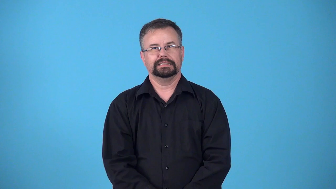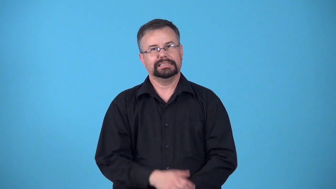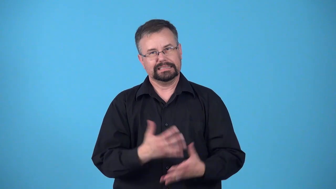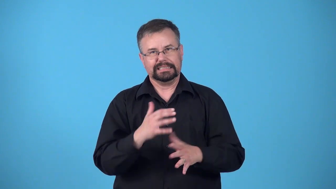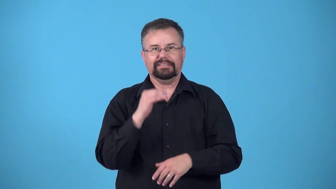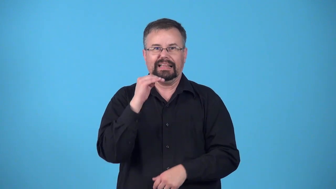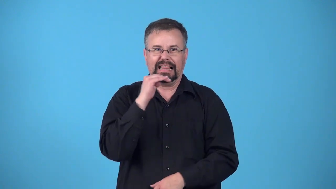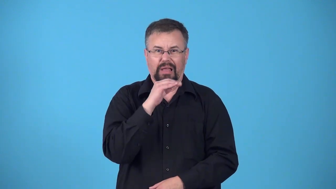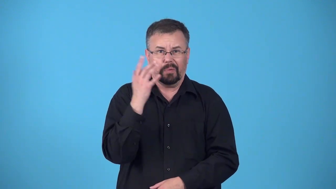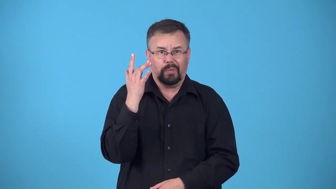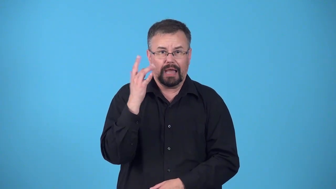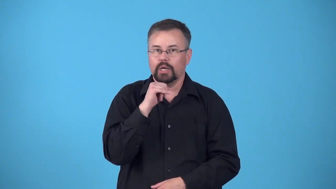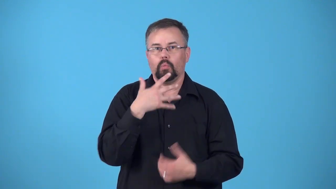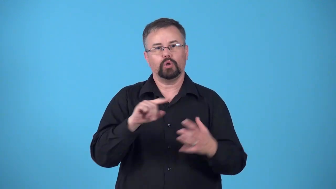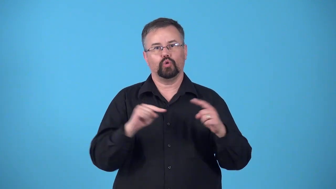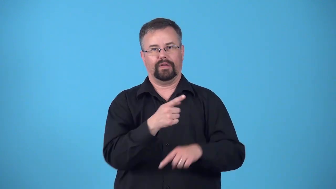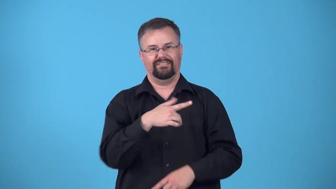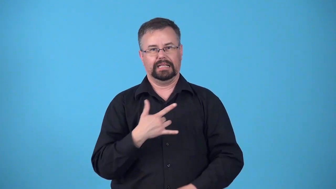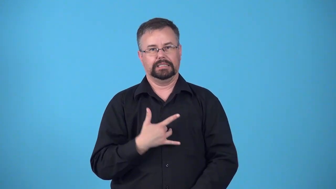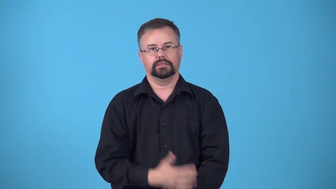white lie